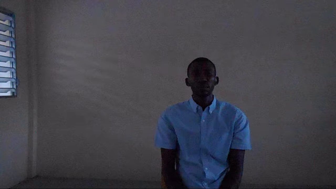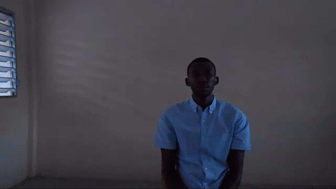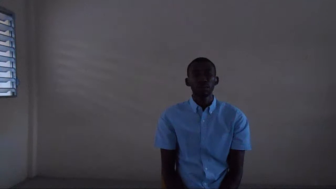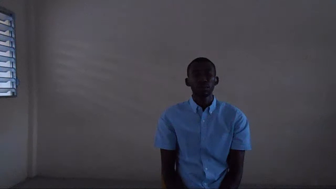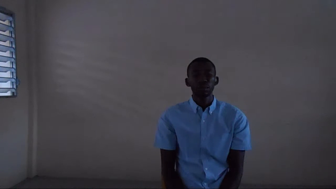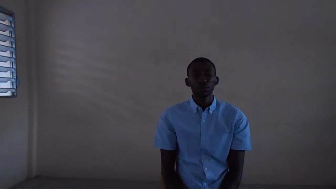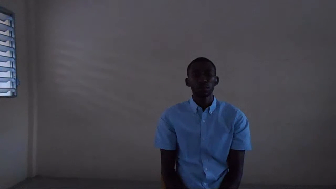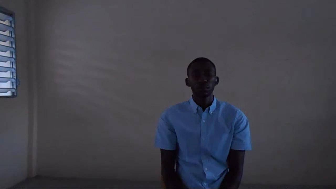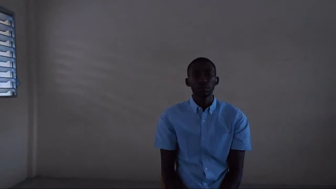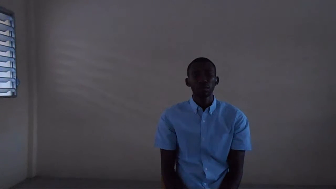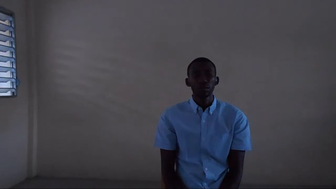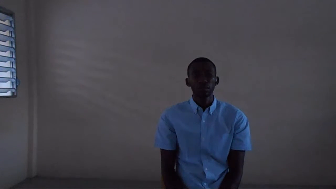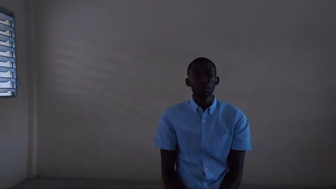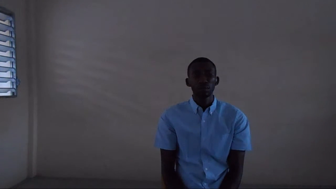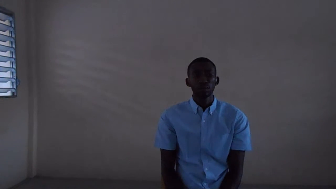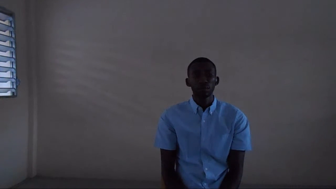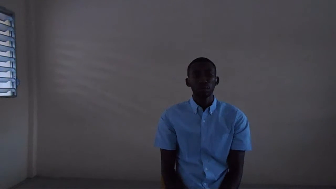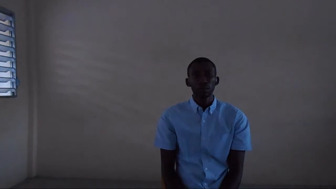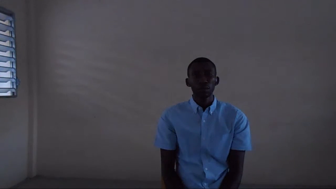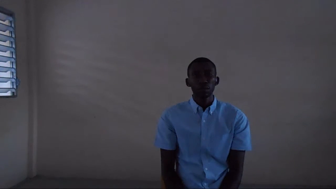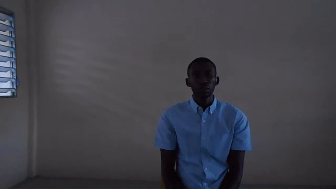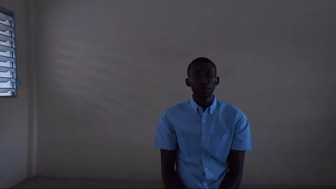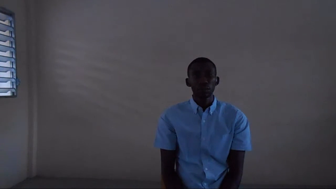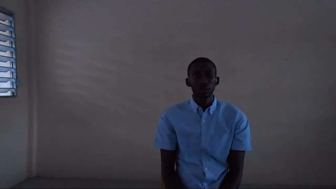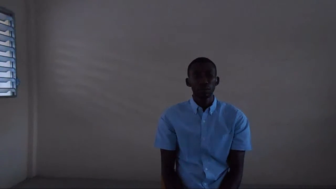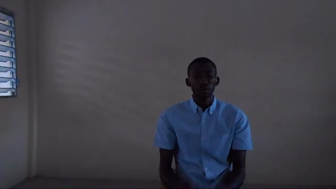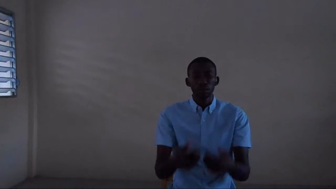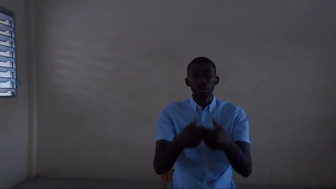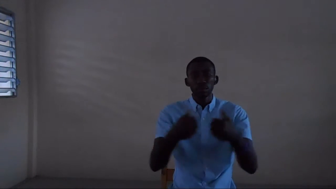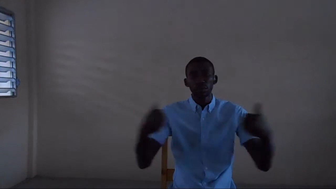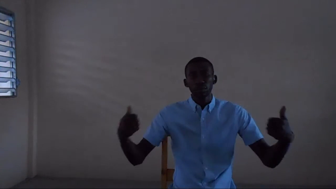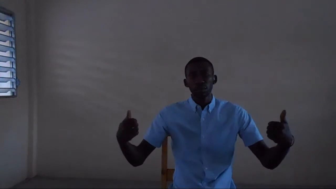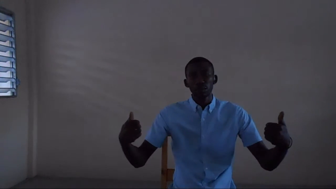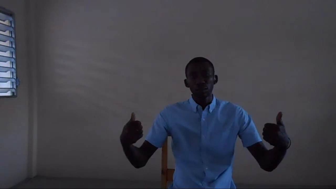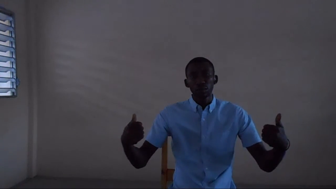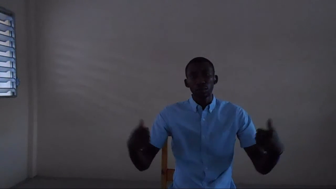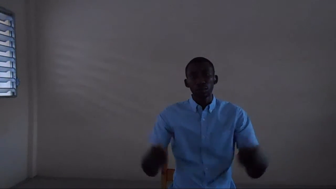separated